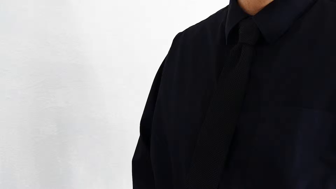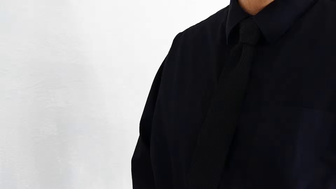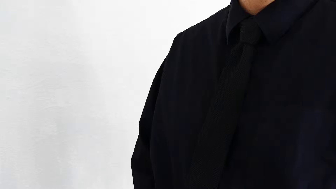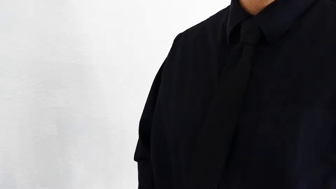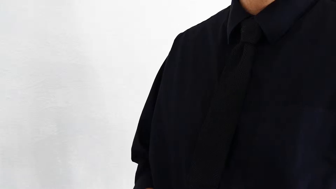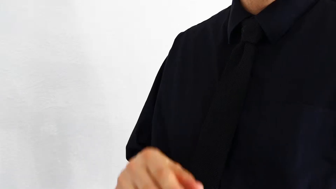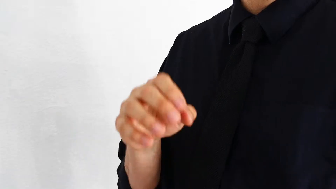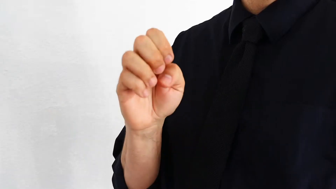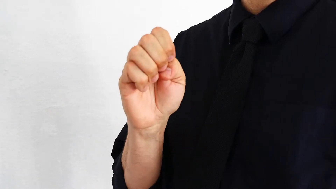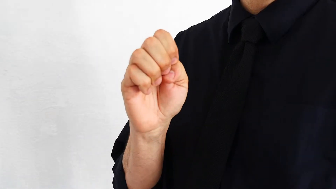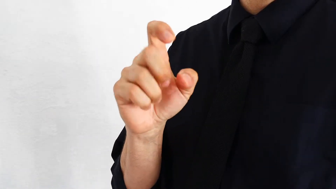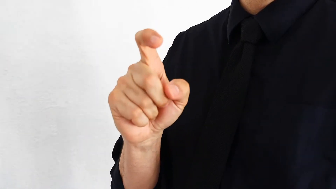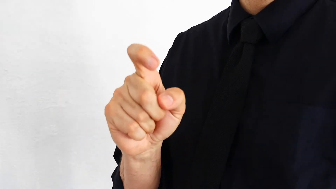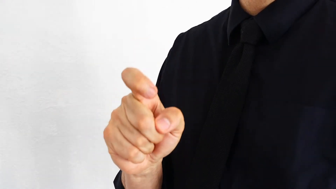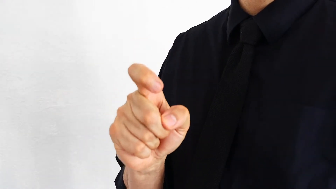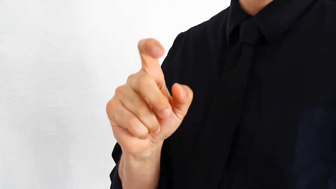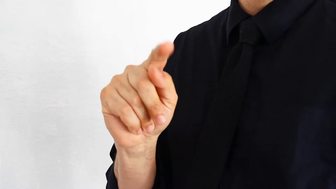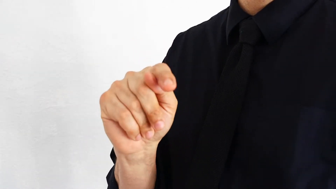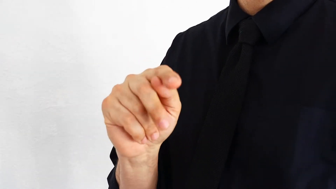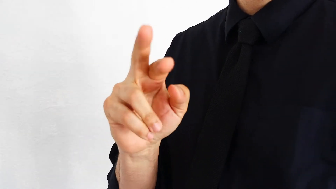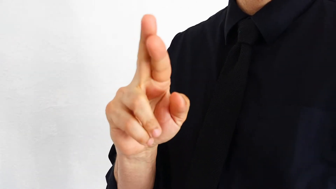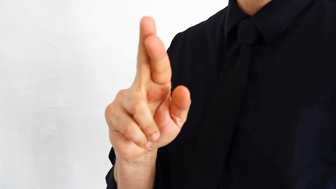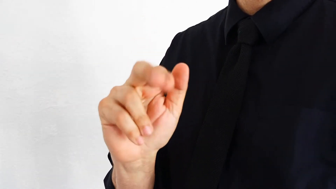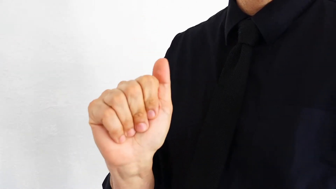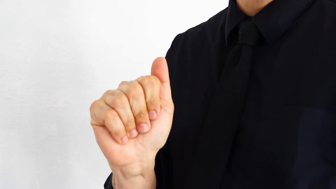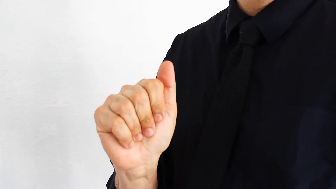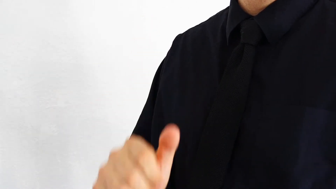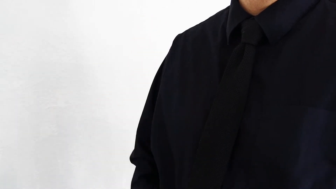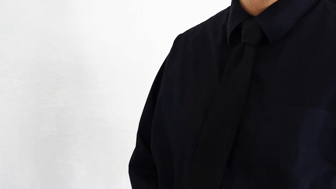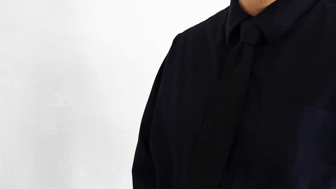E-X-T-R-A